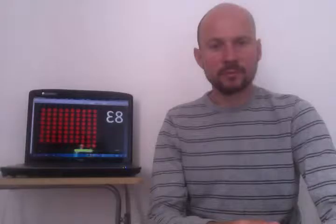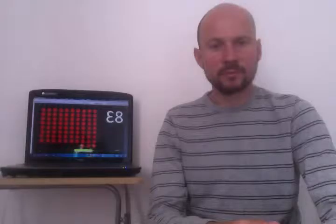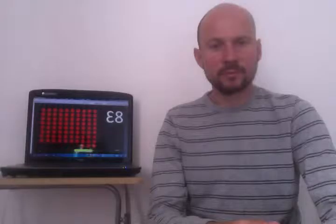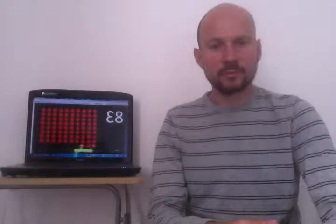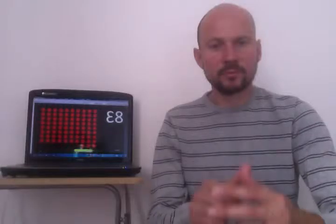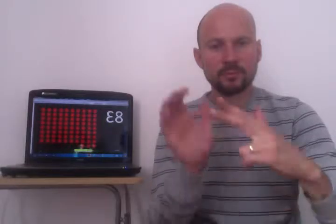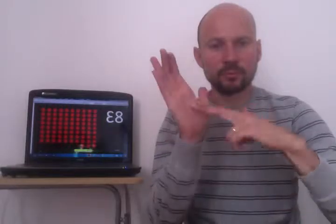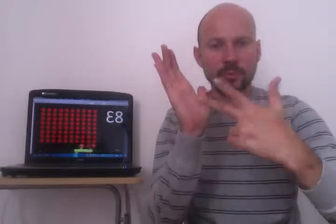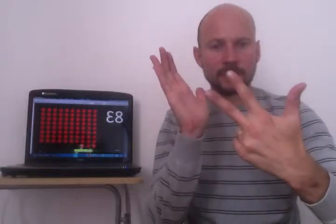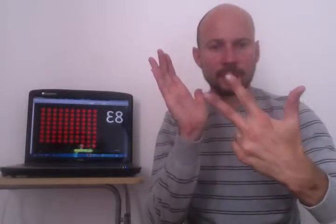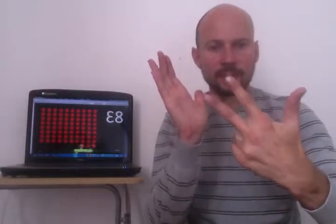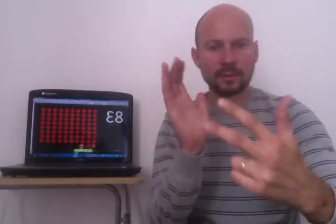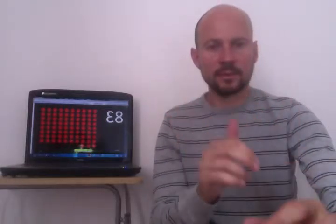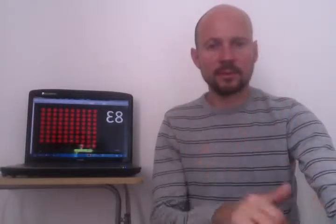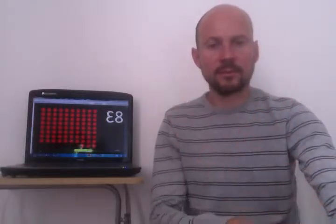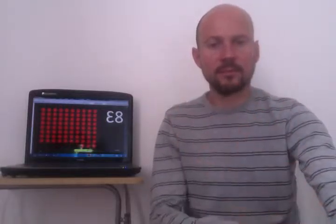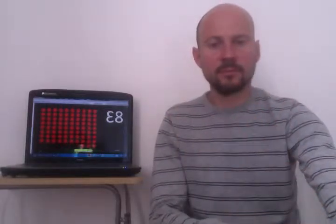number83